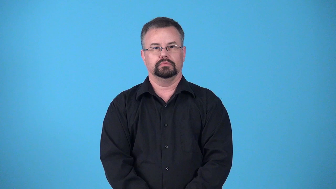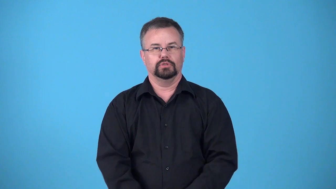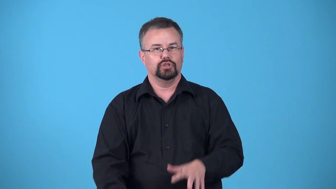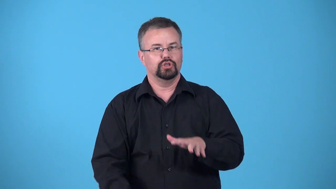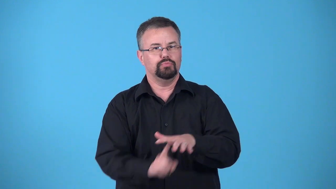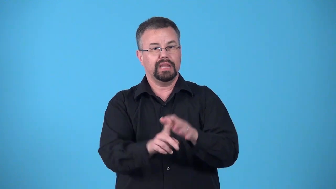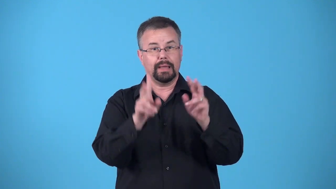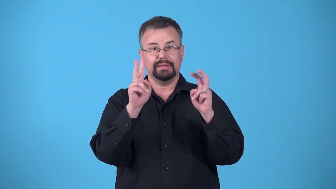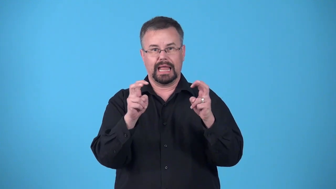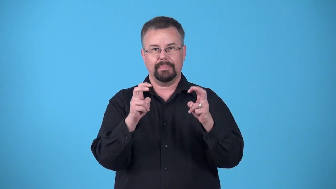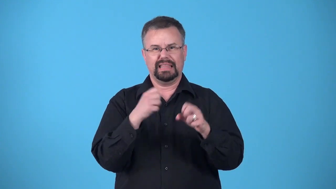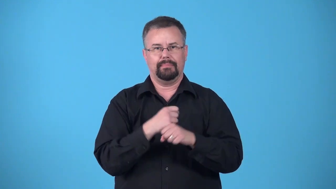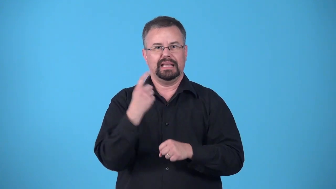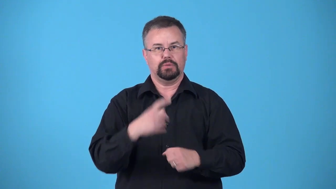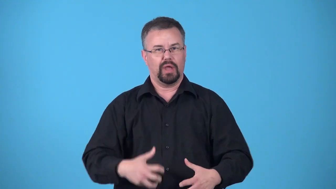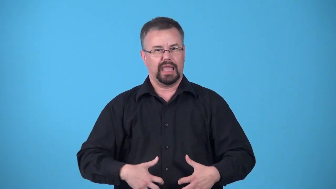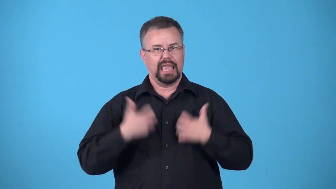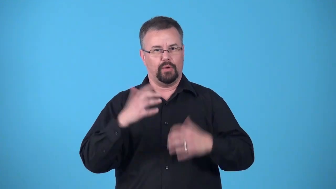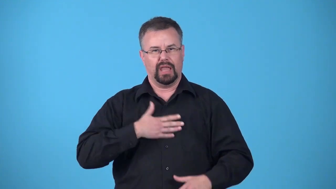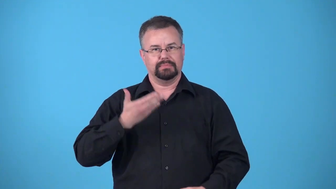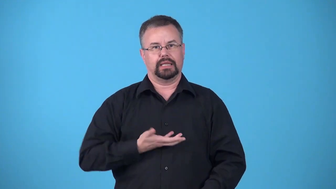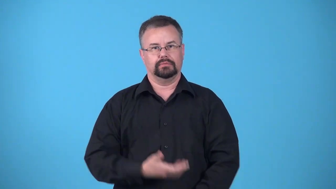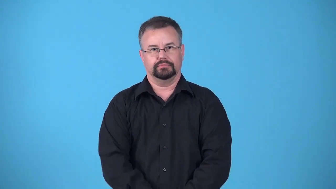reopen an old wound